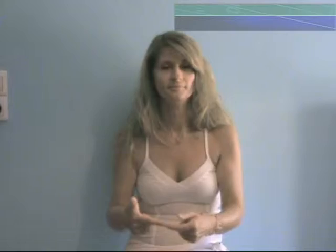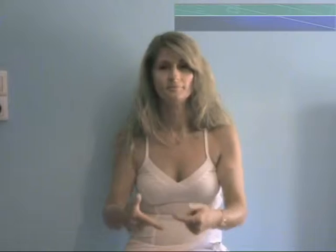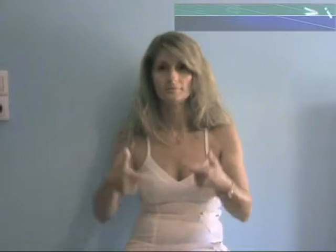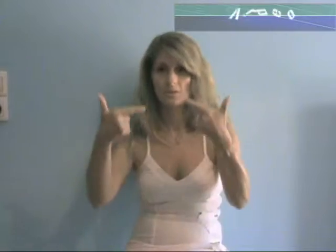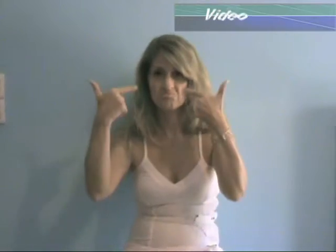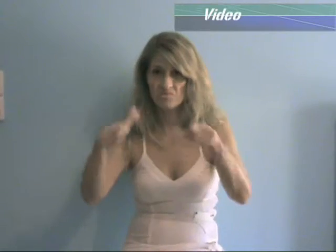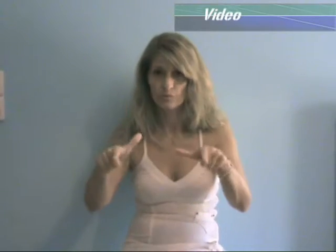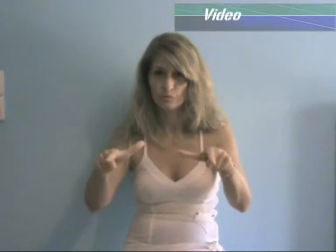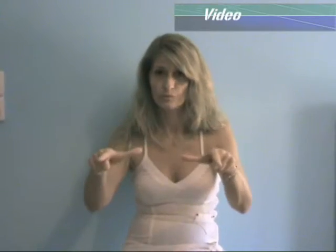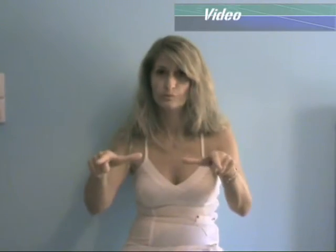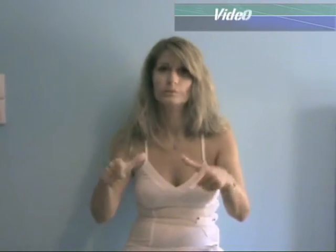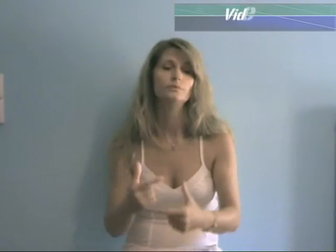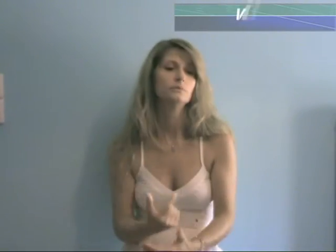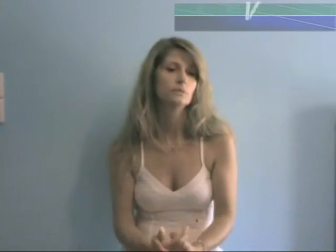Video